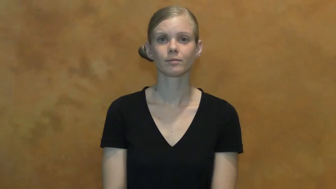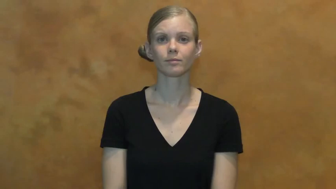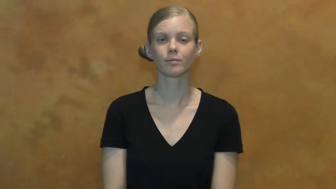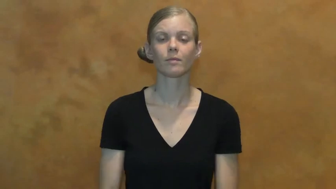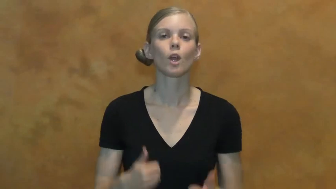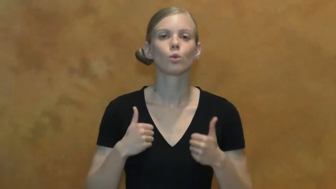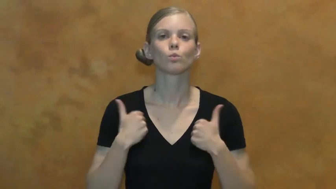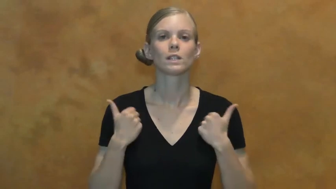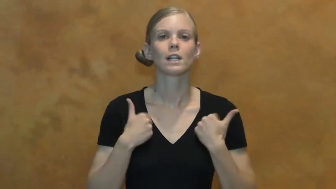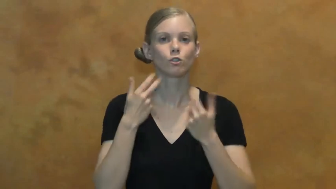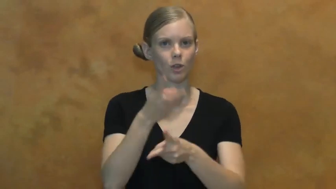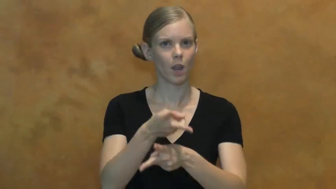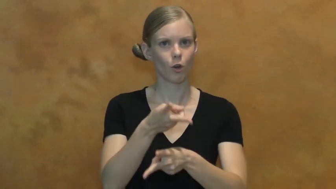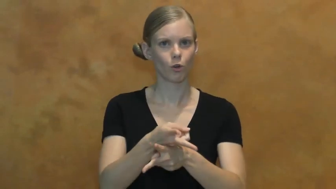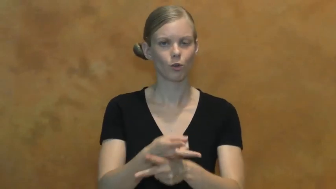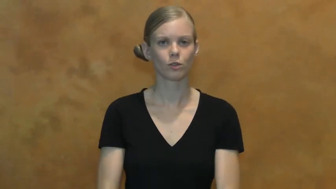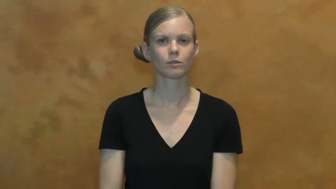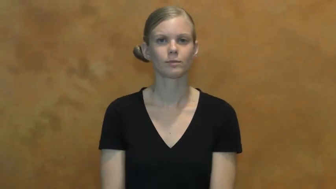residental care